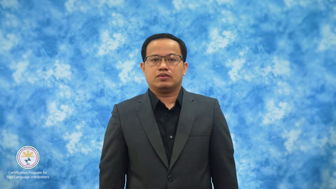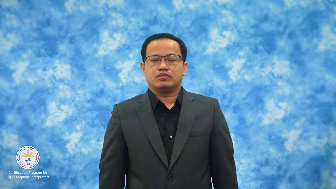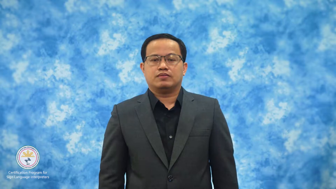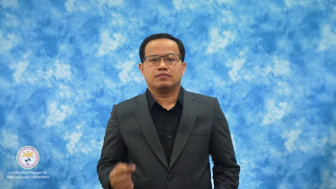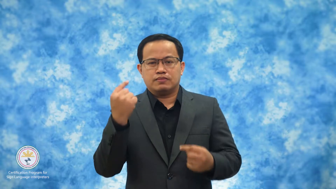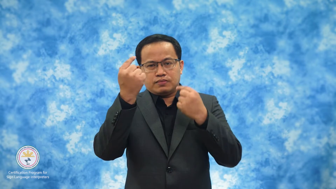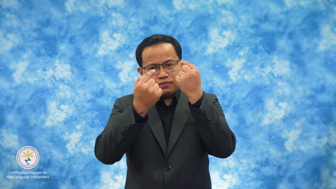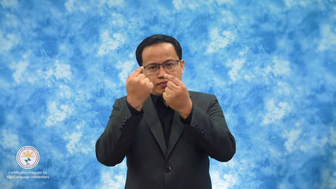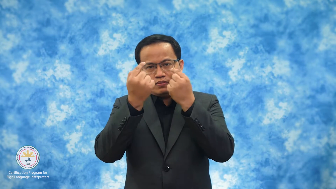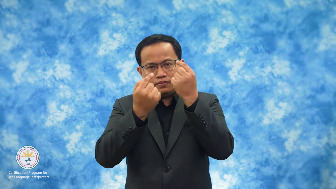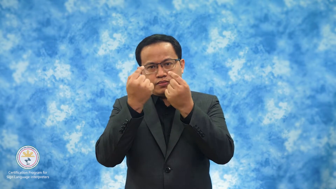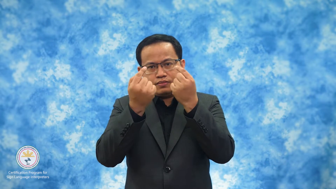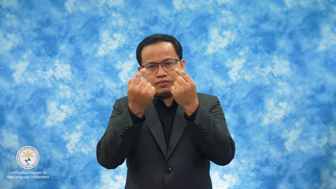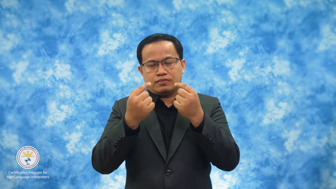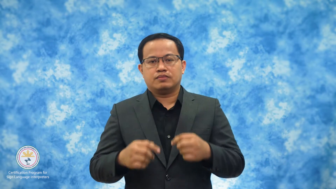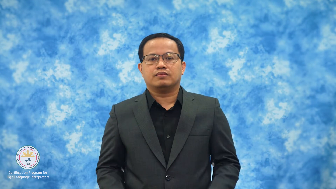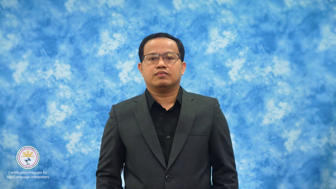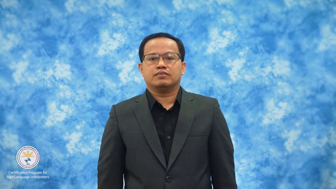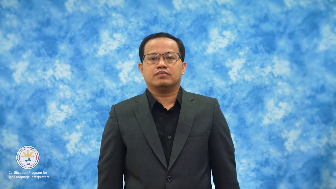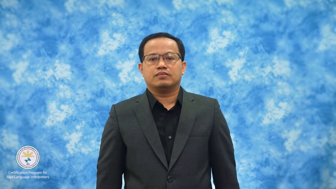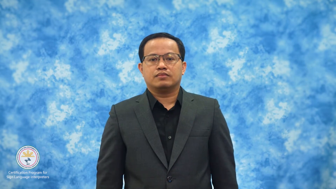Concern